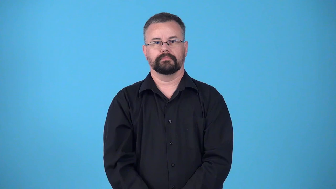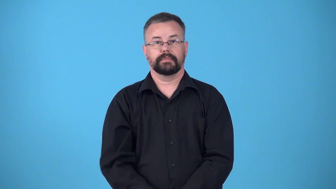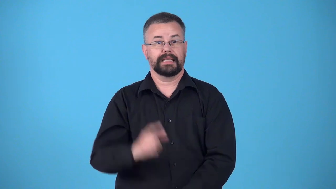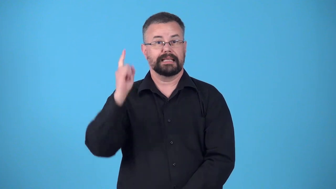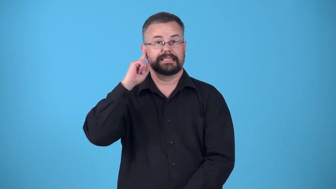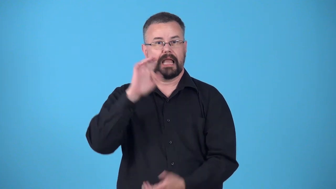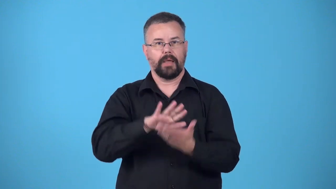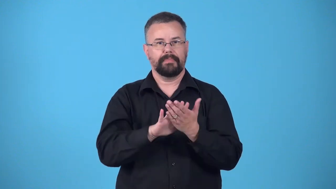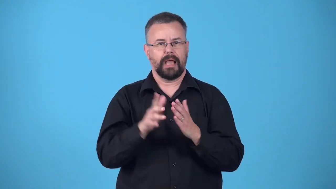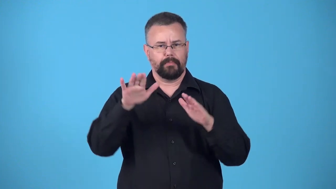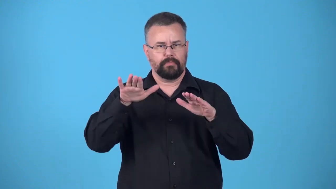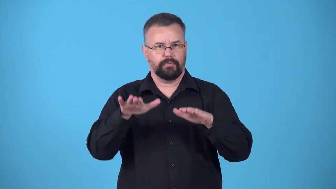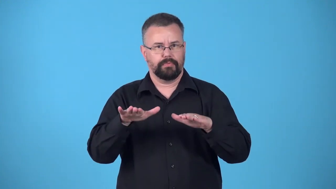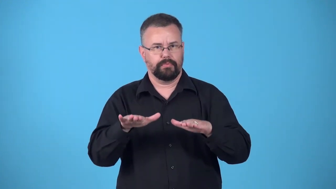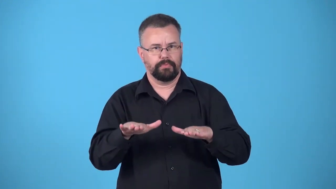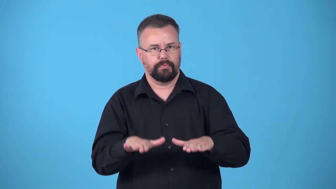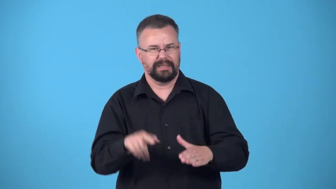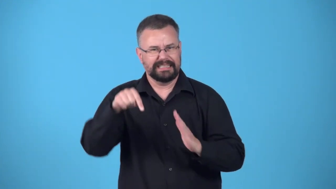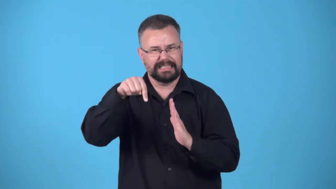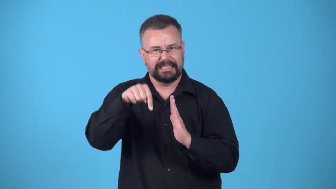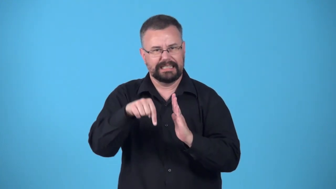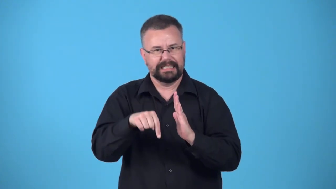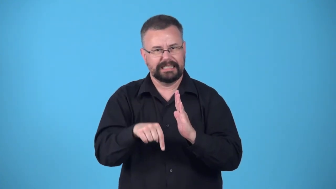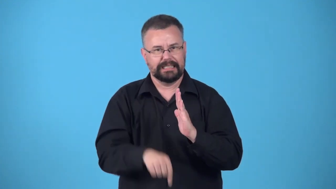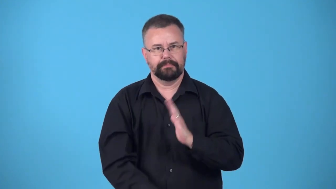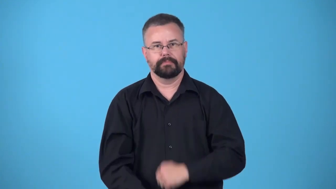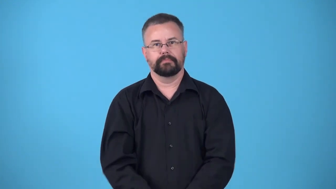deep